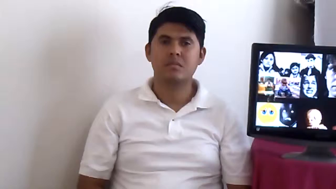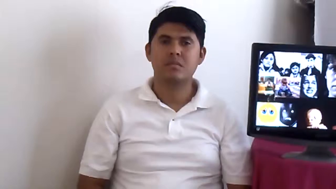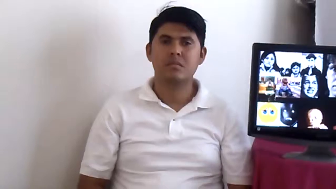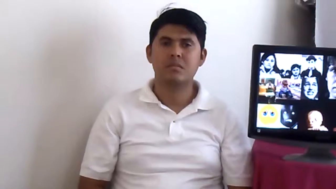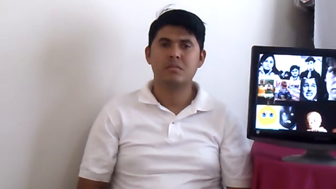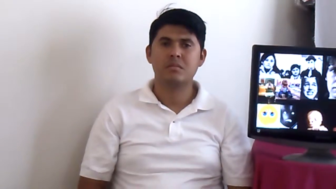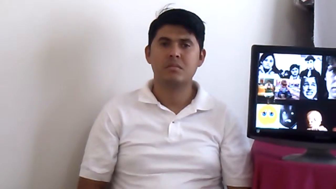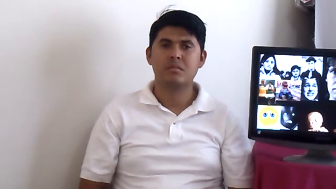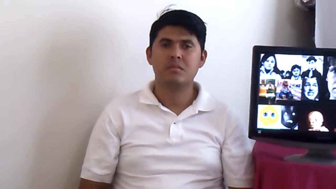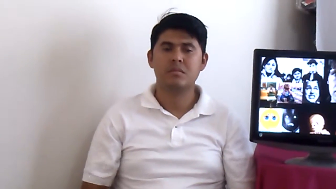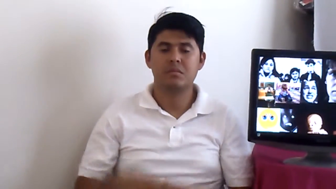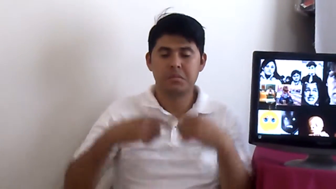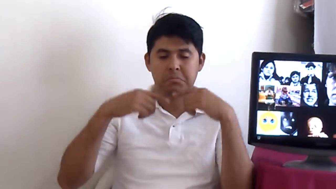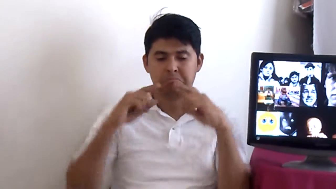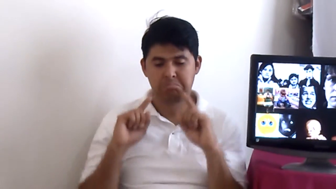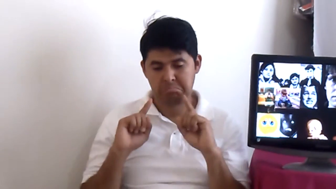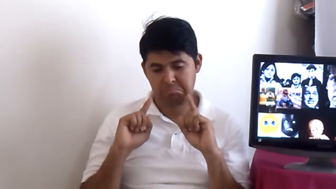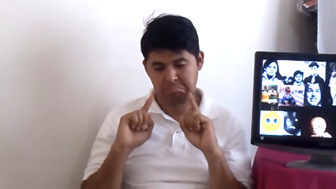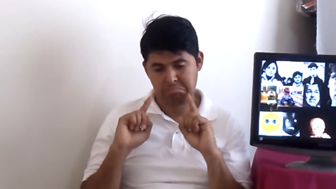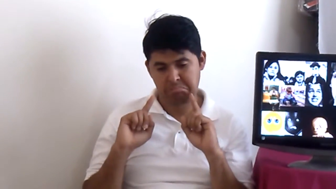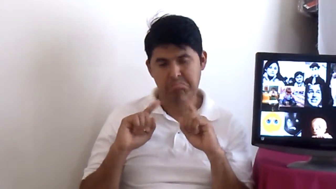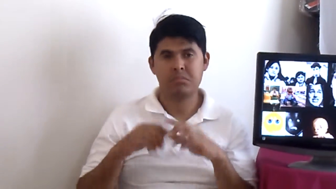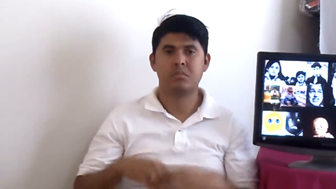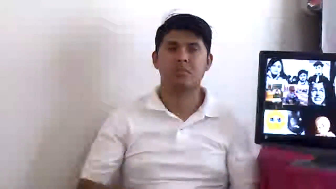sadness